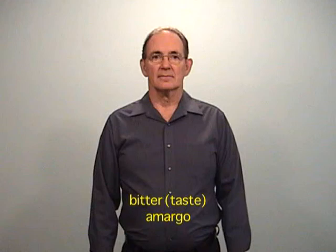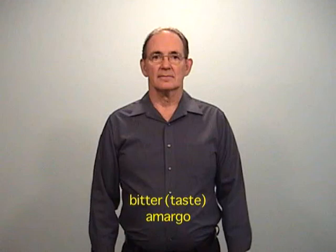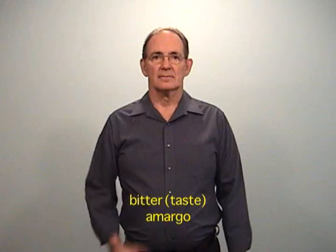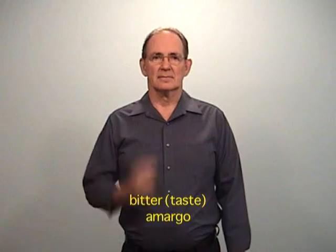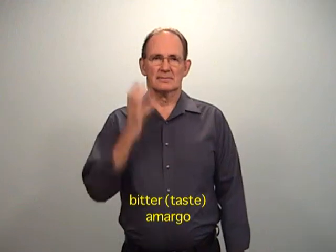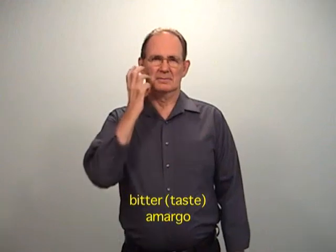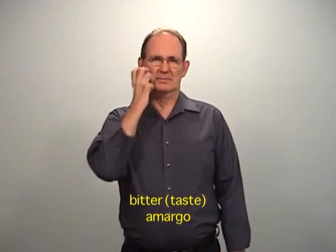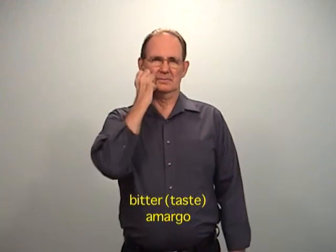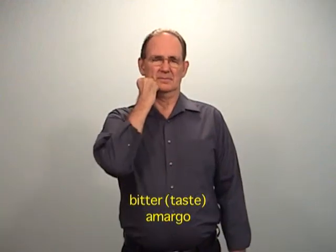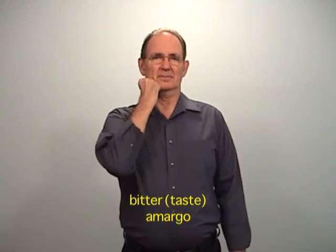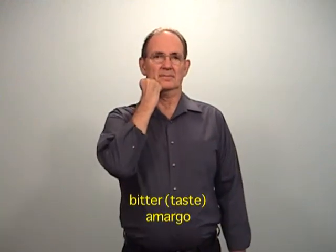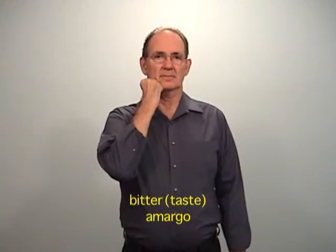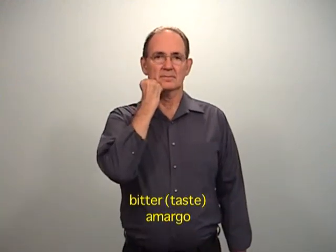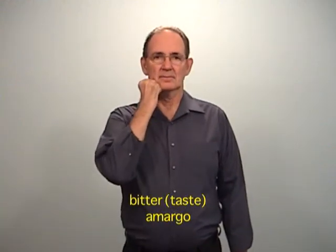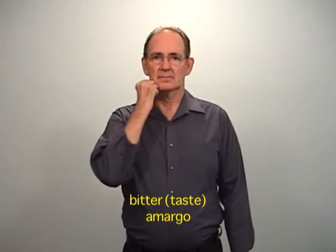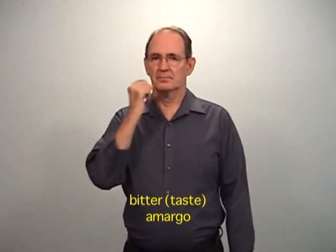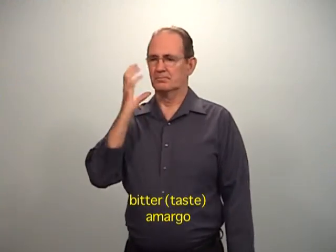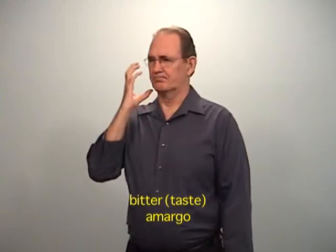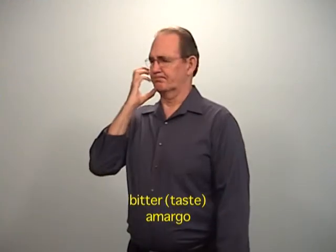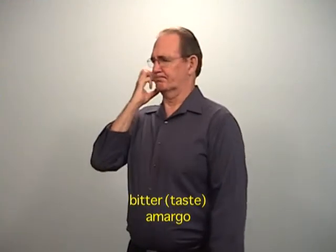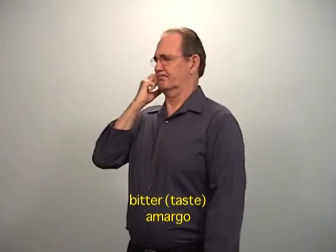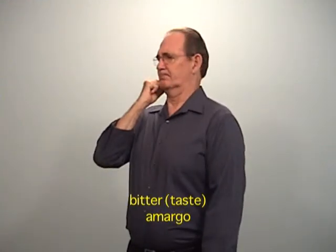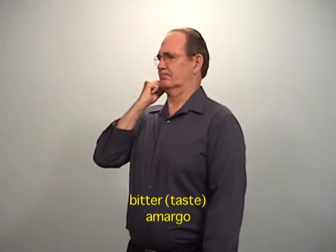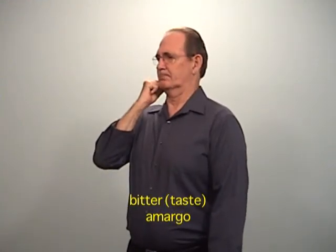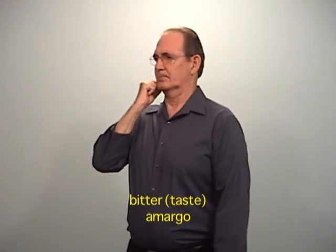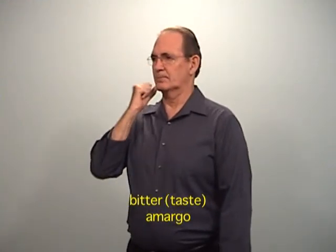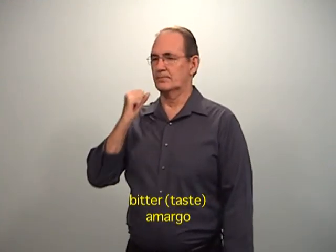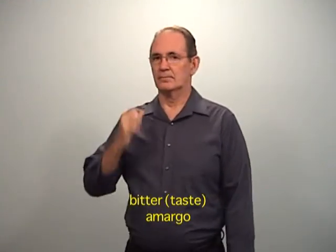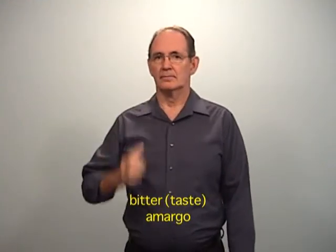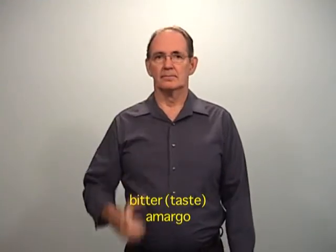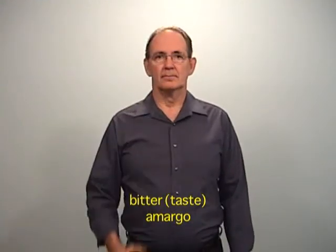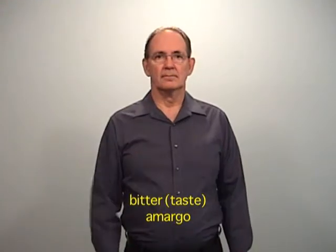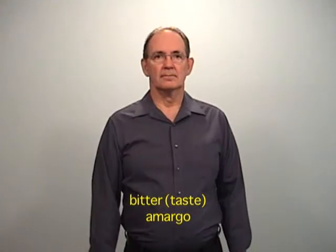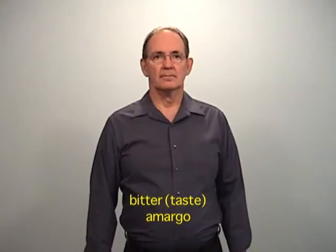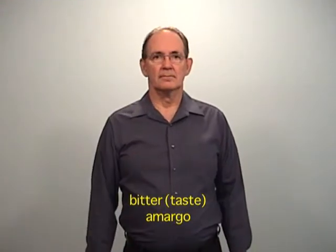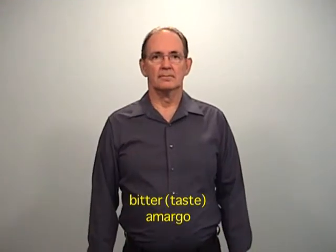Bitter